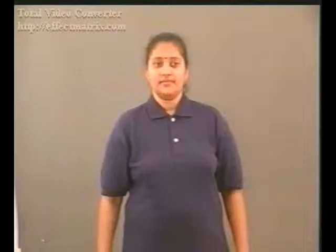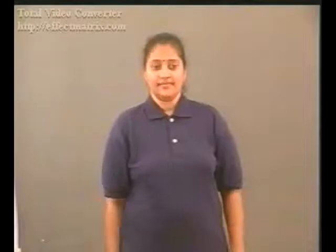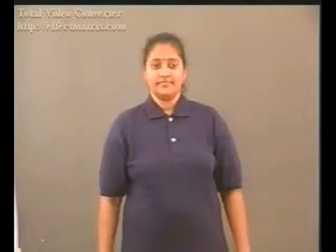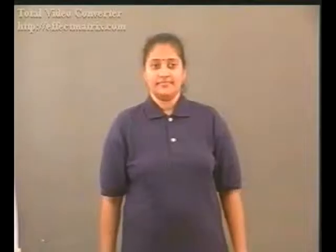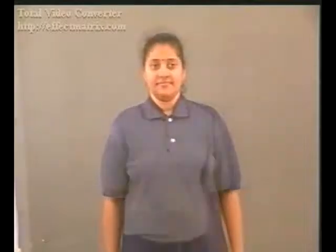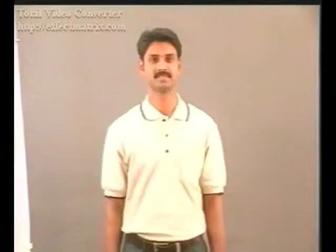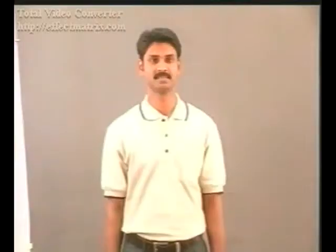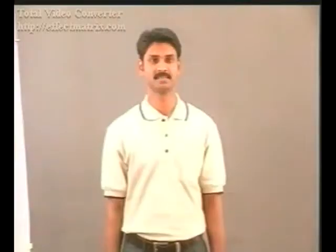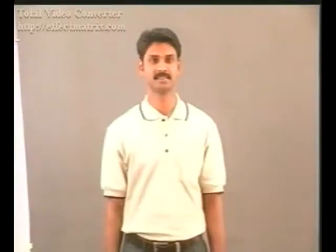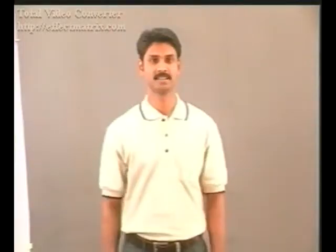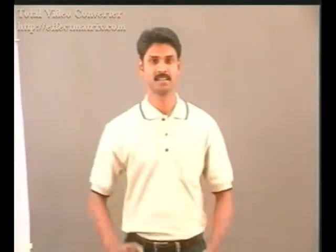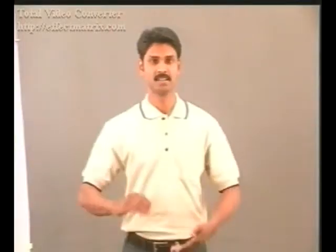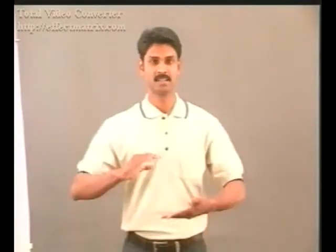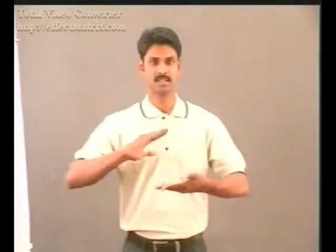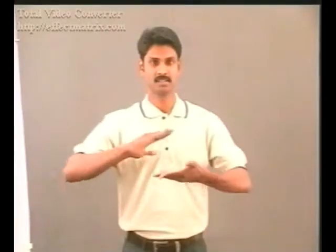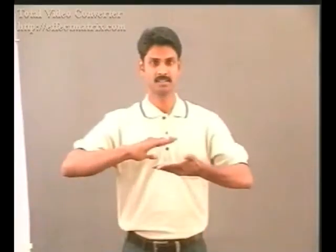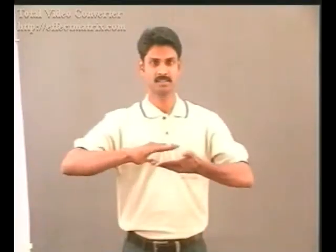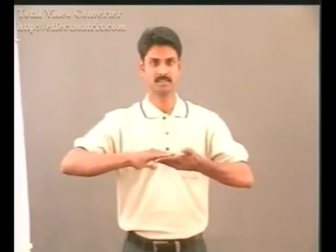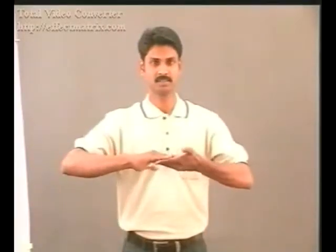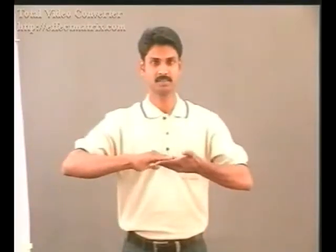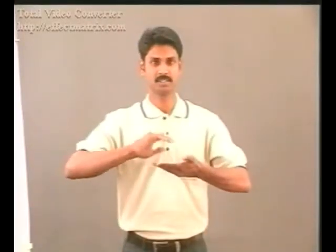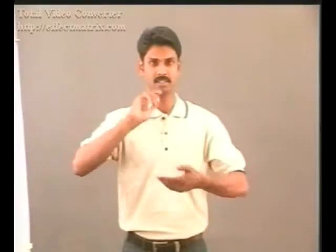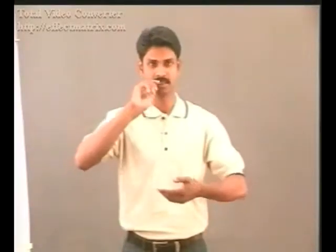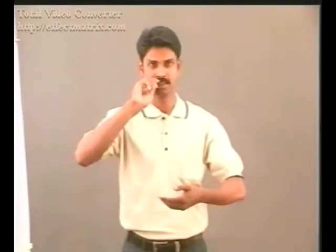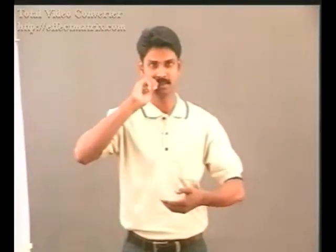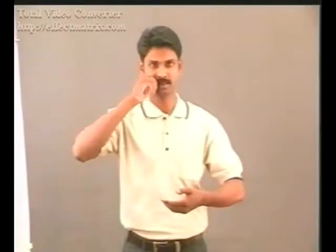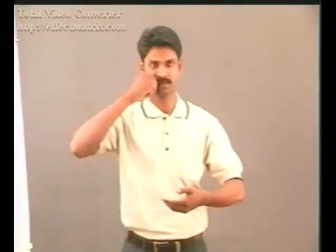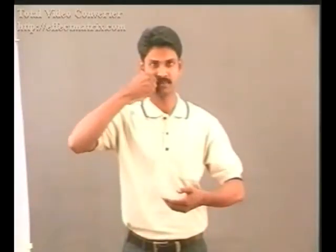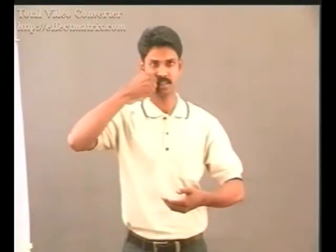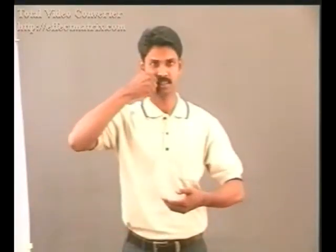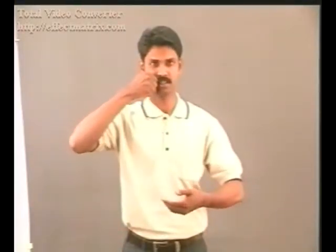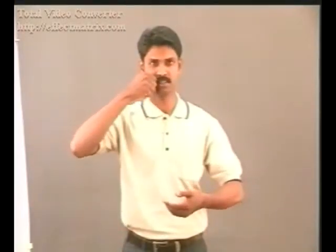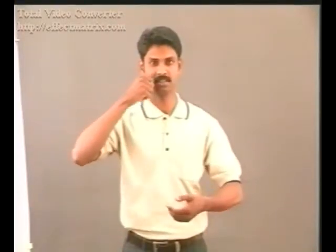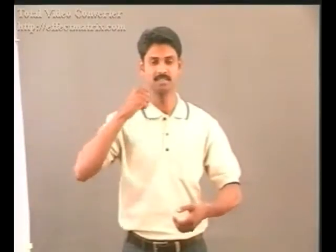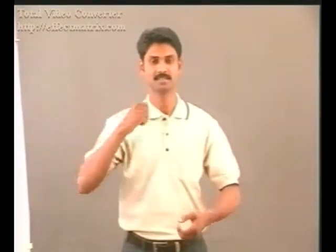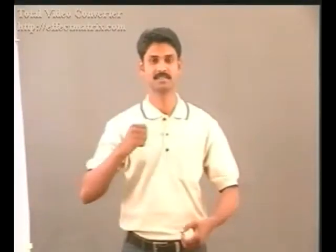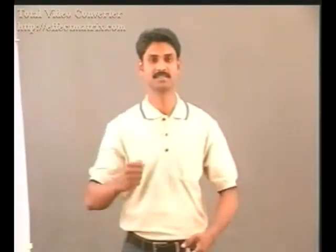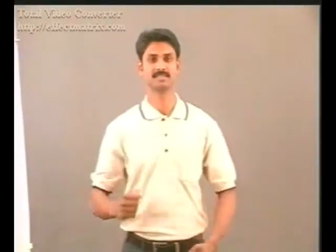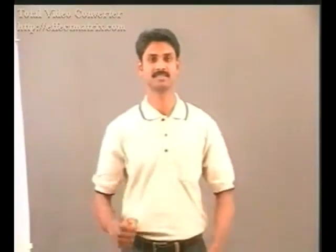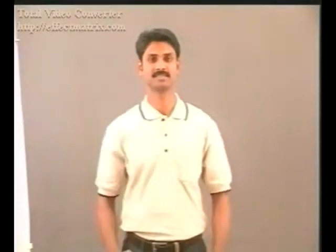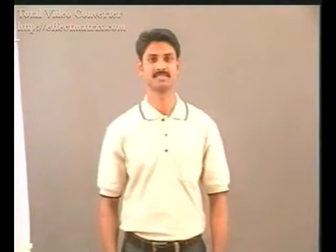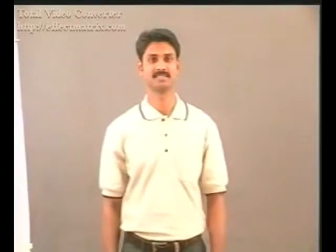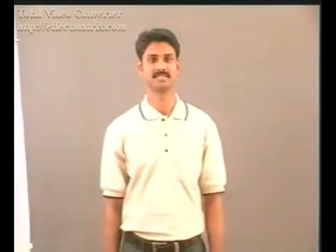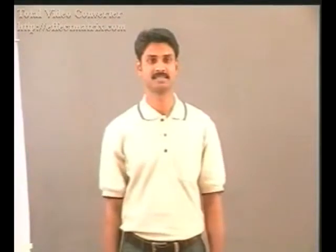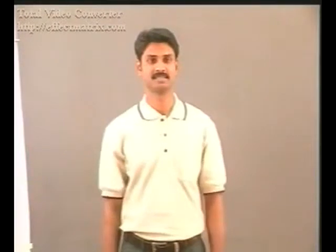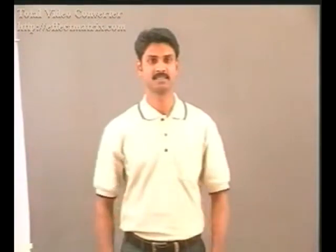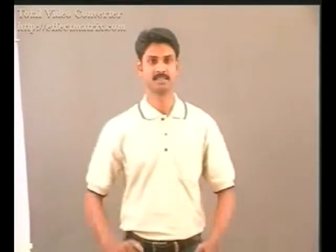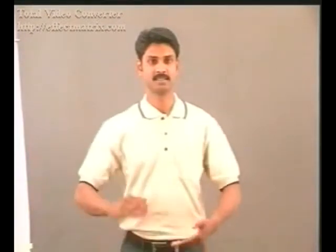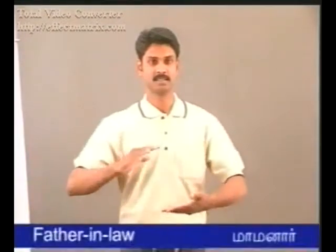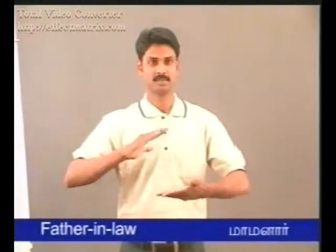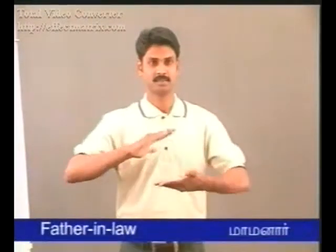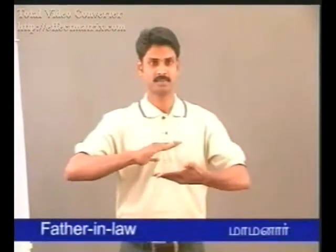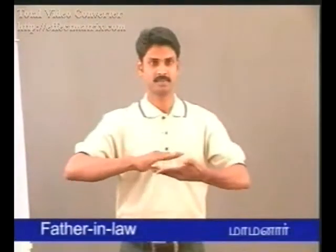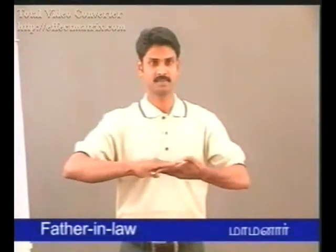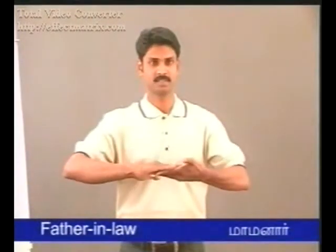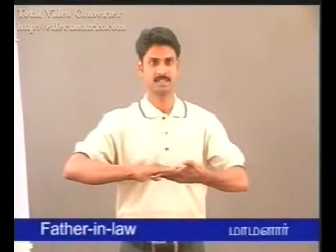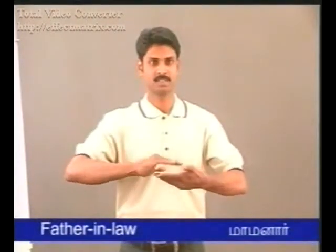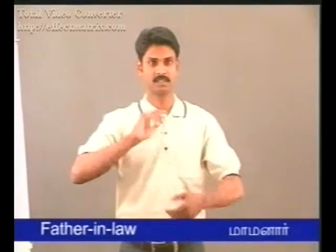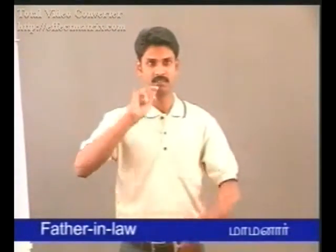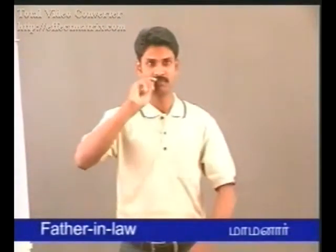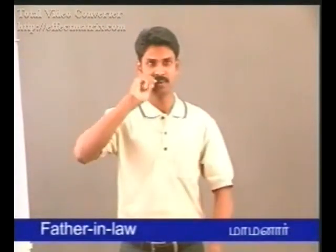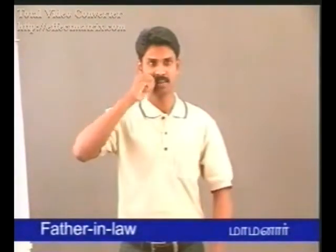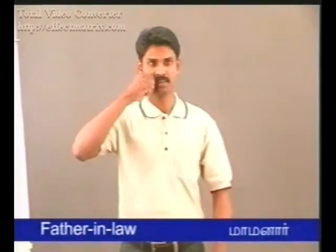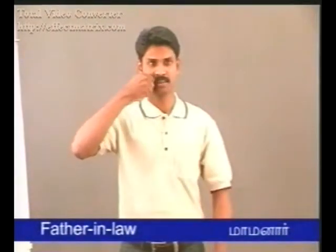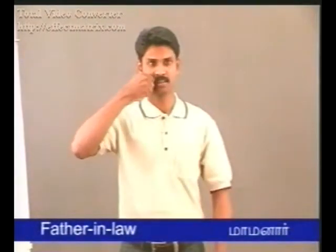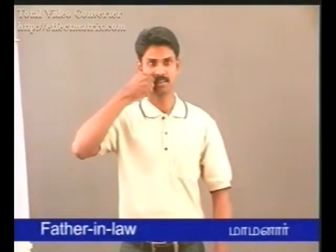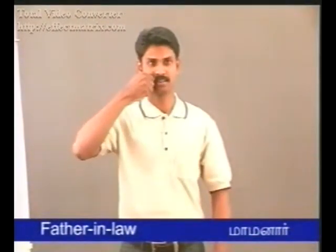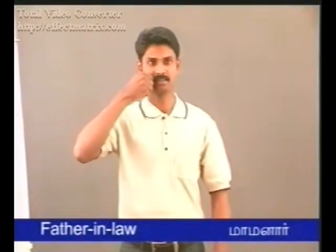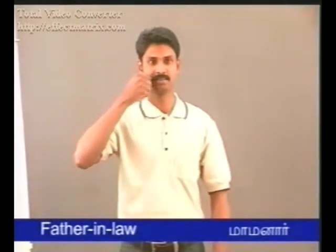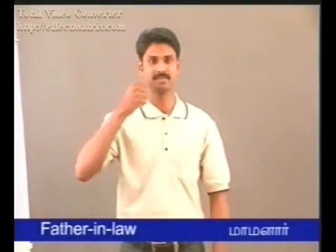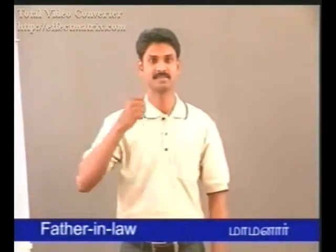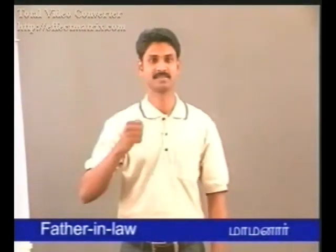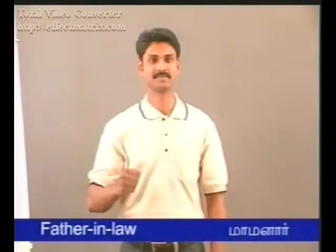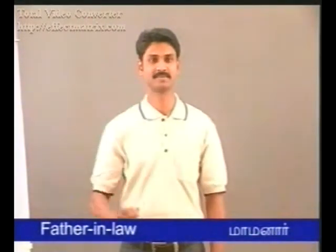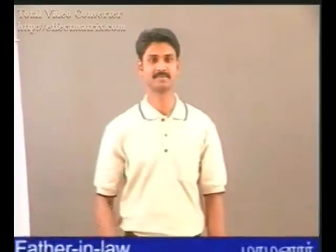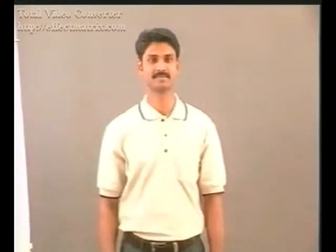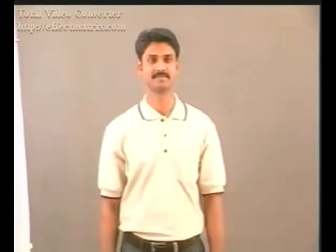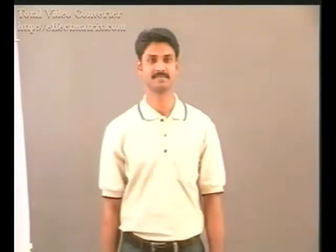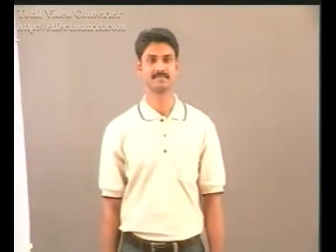father-in-law